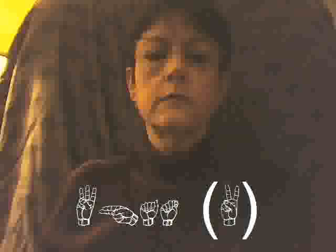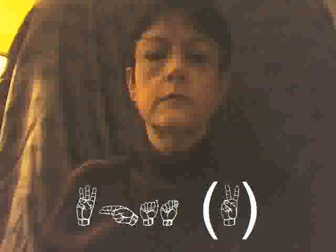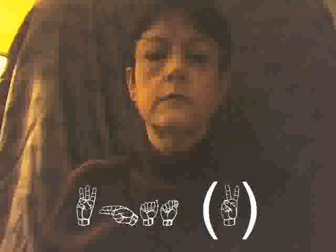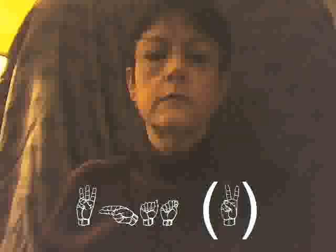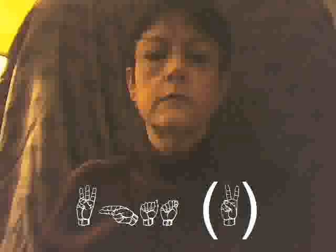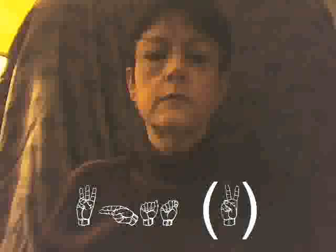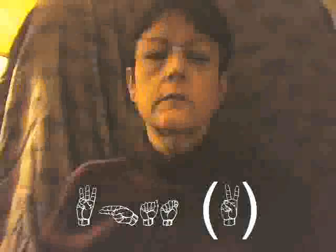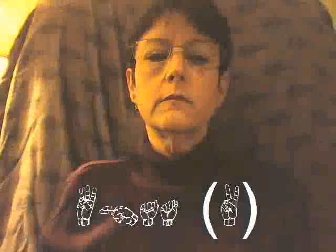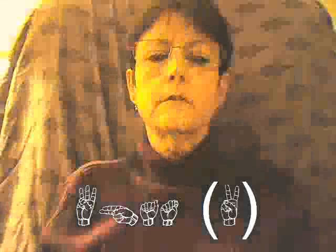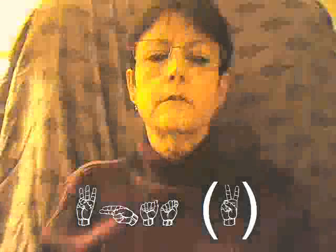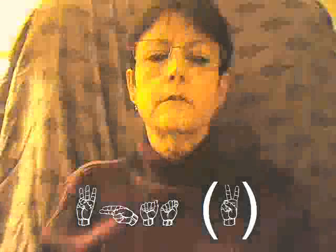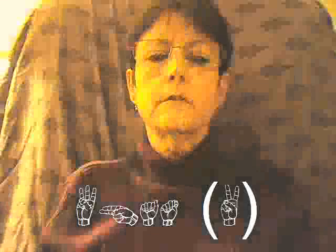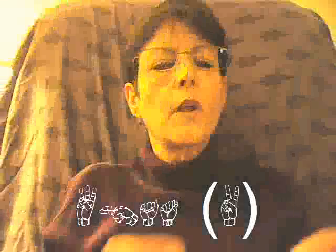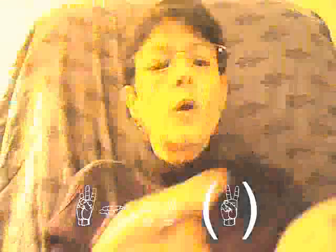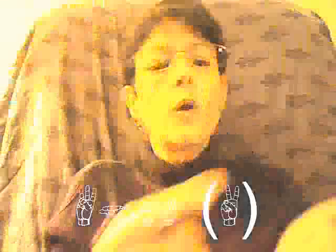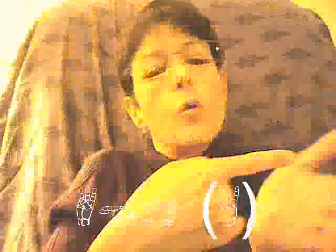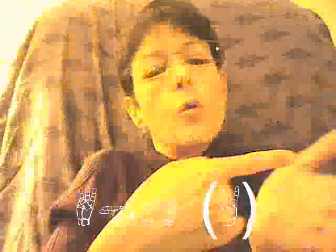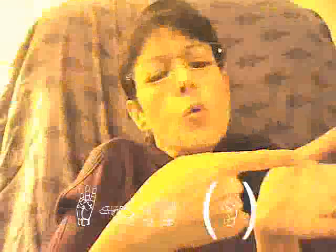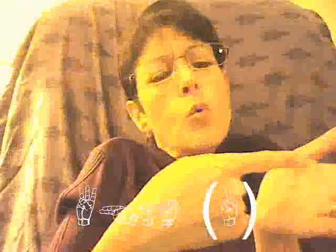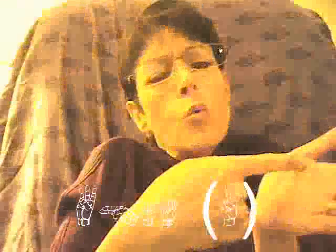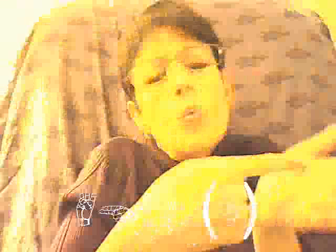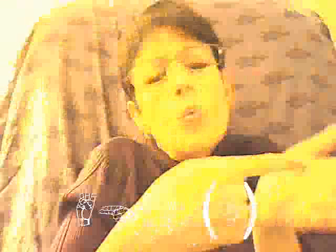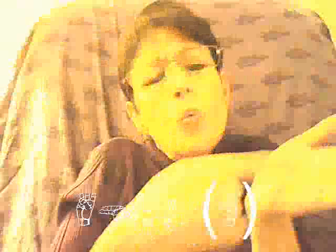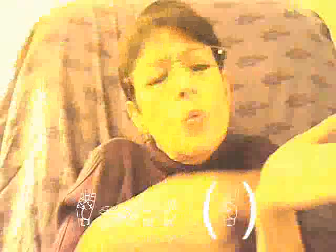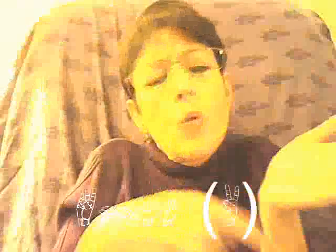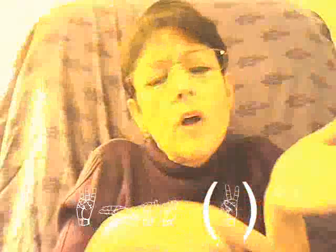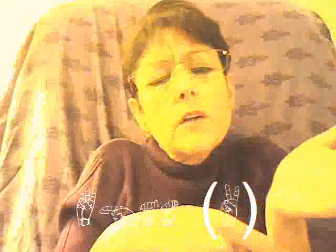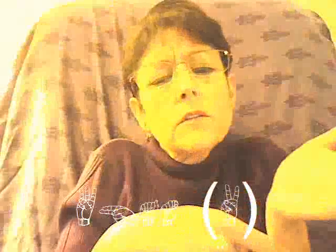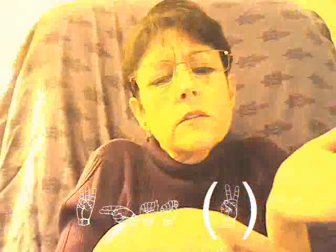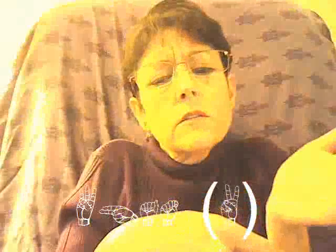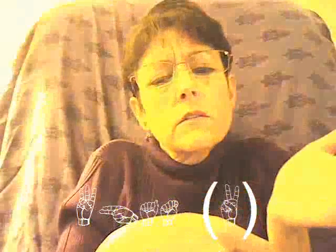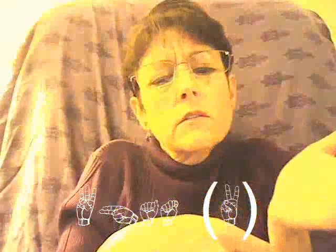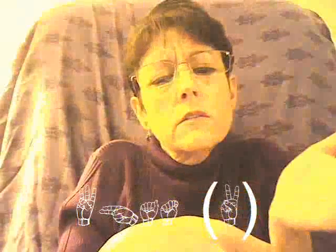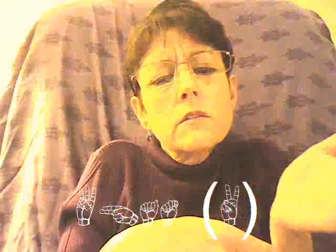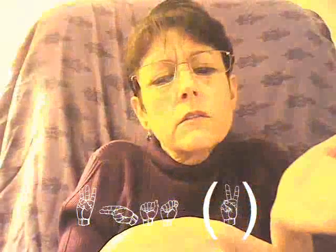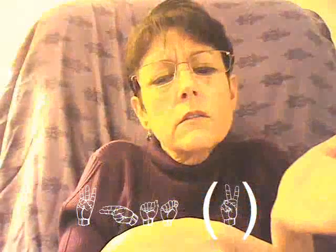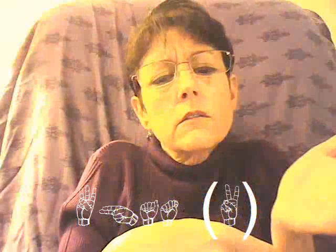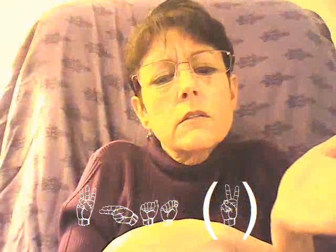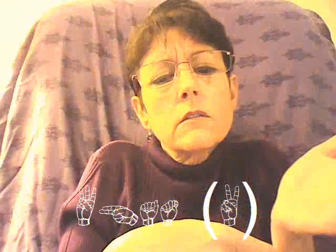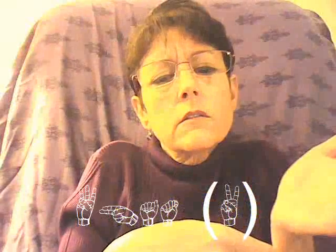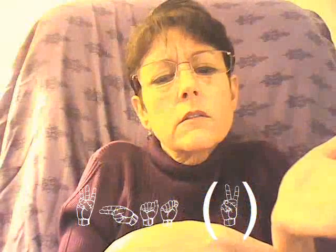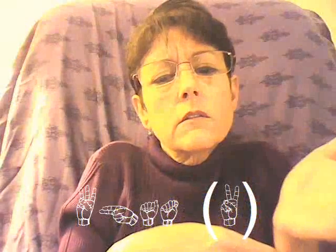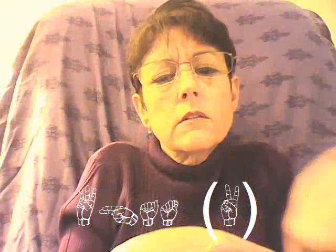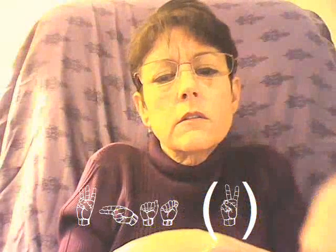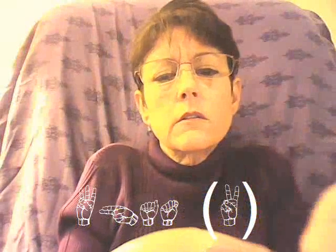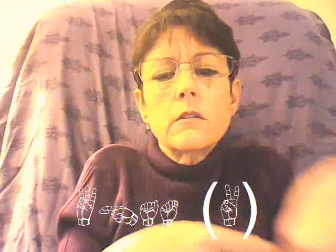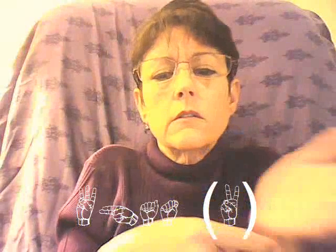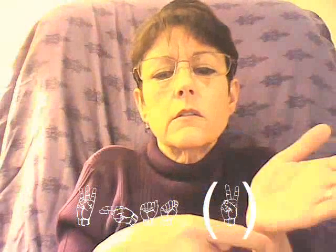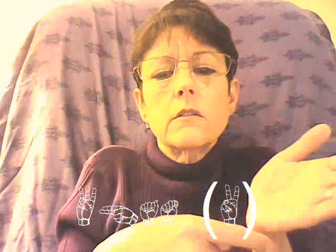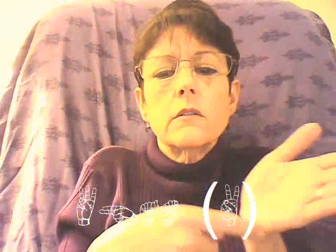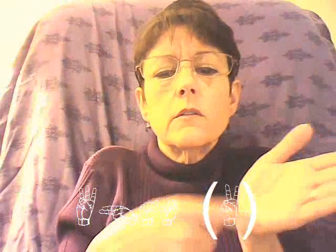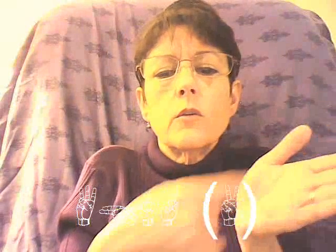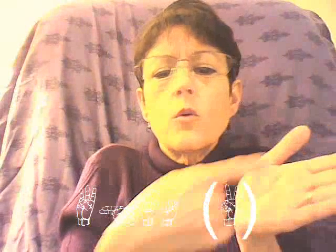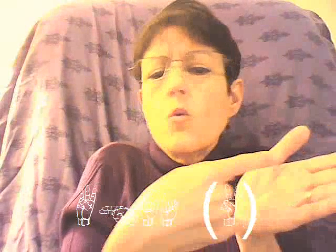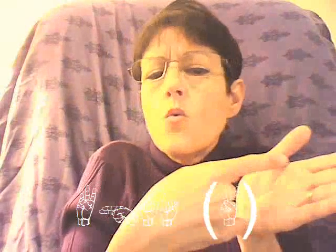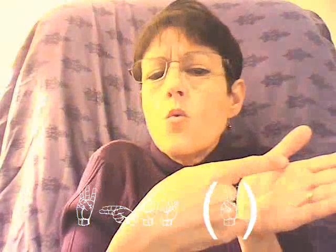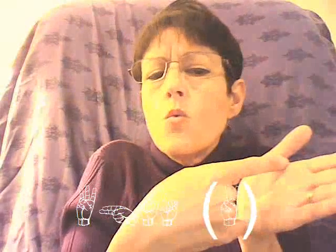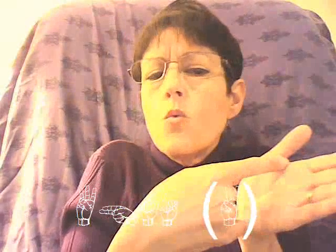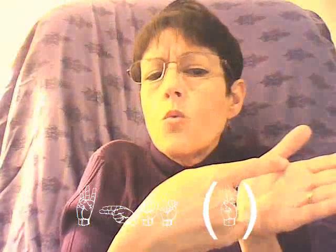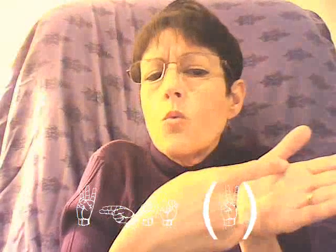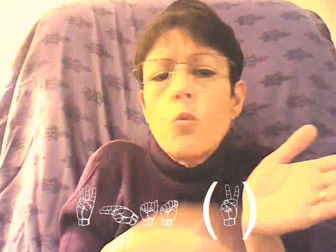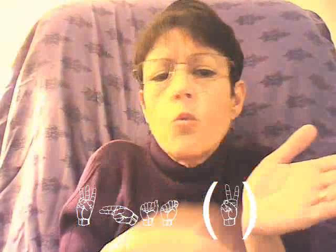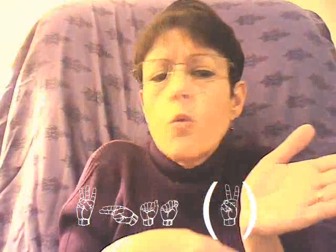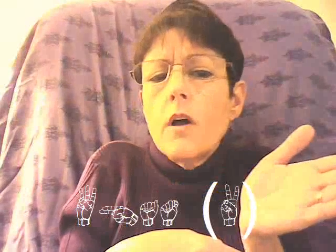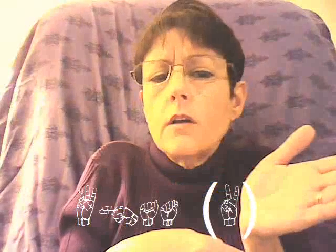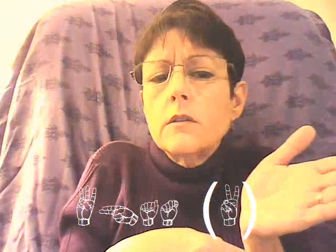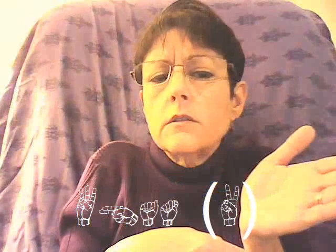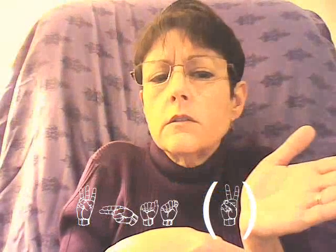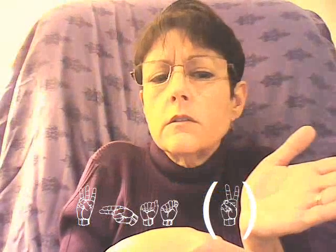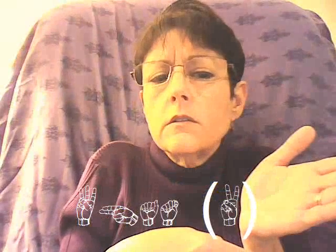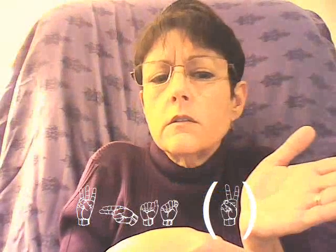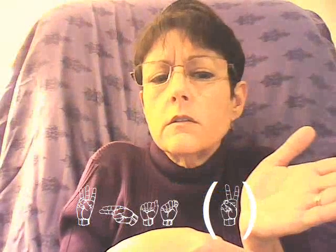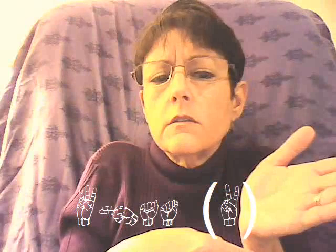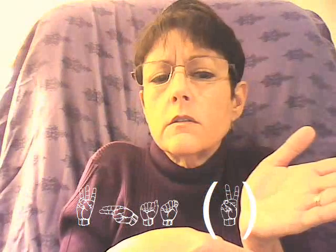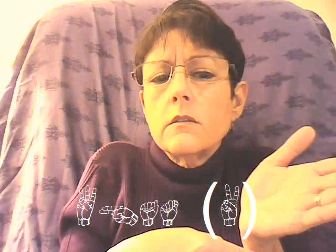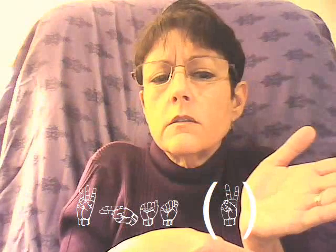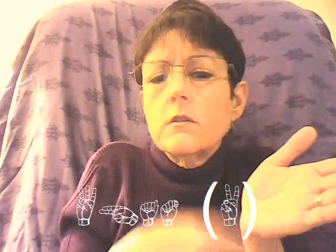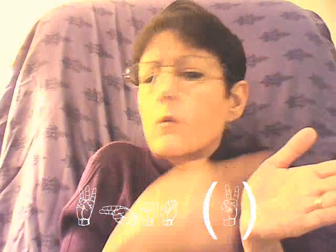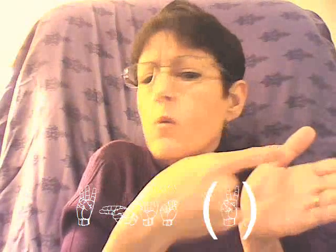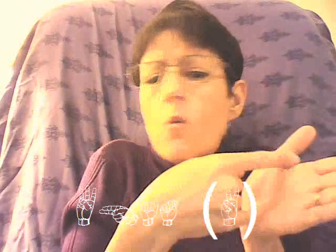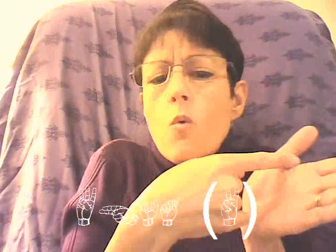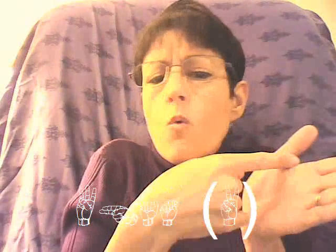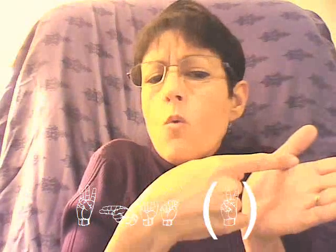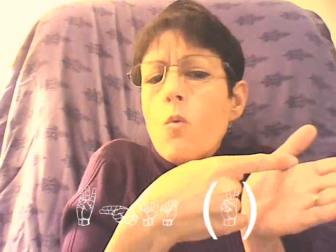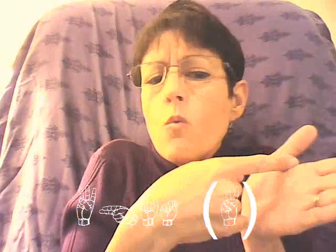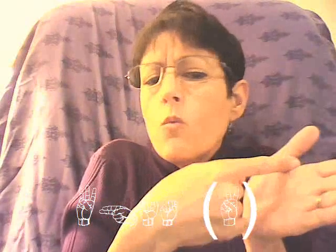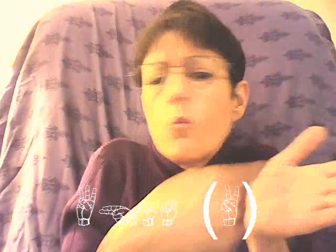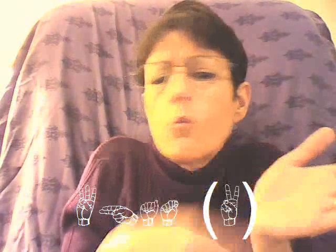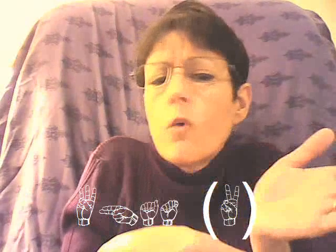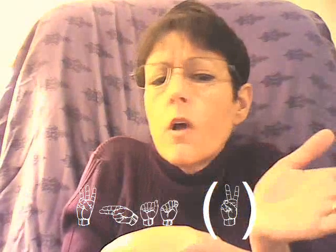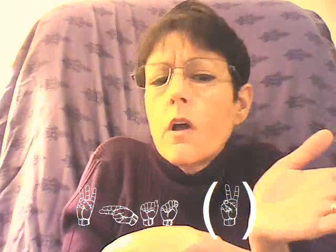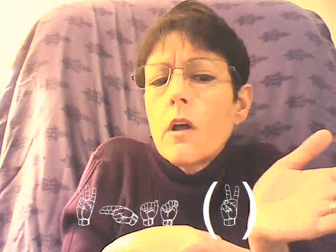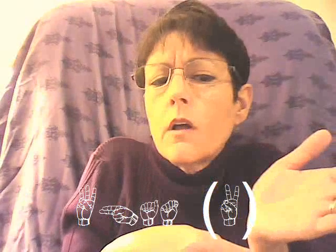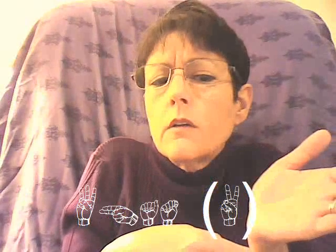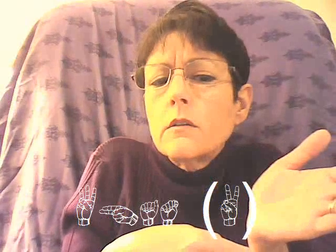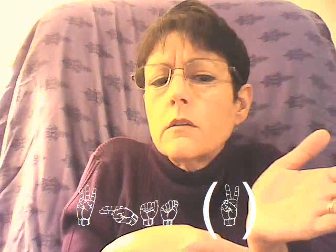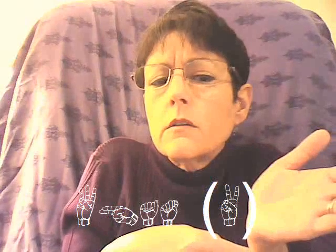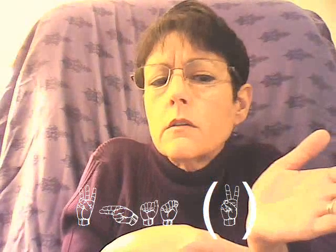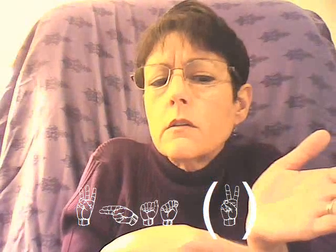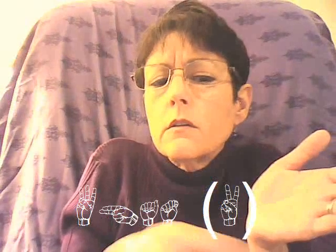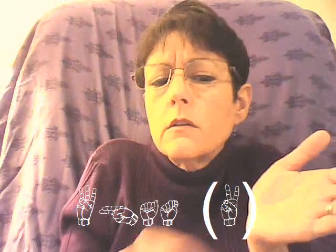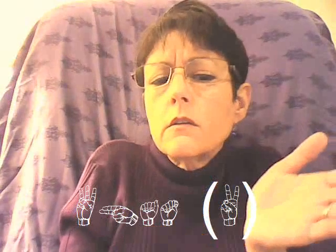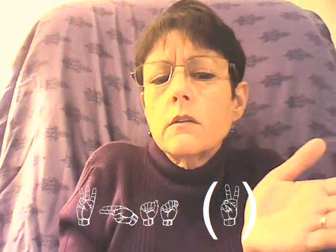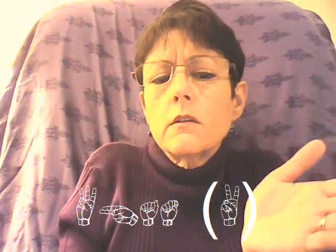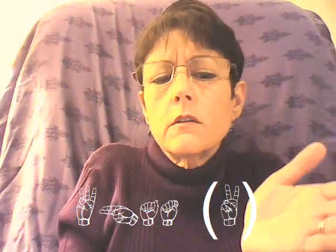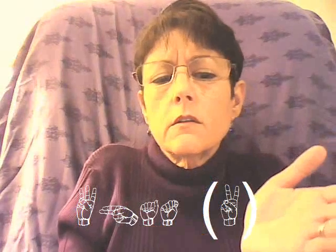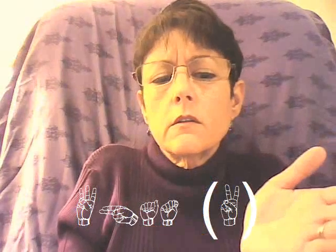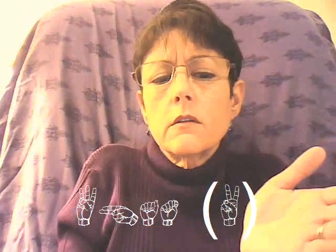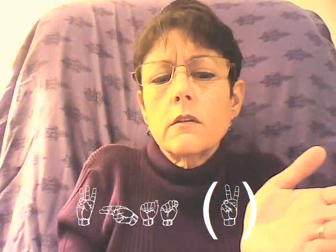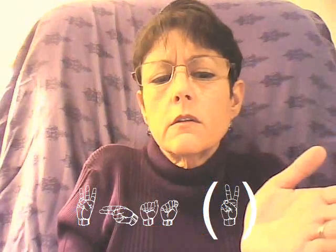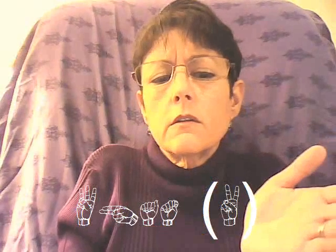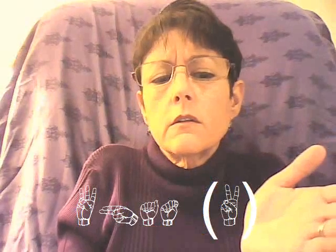What